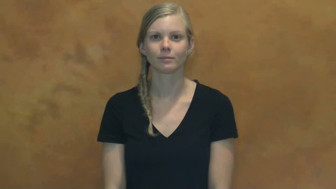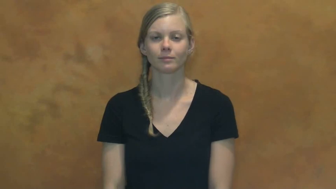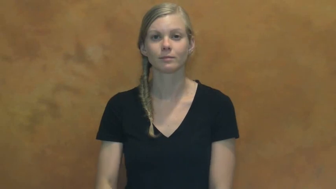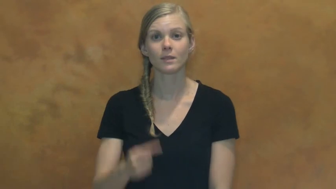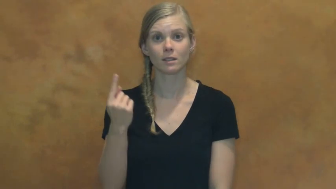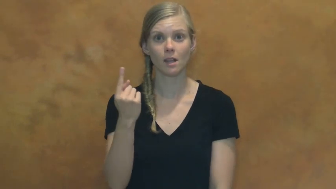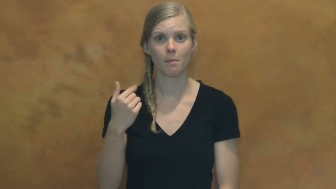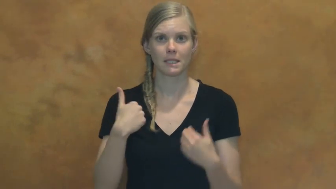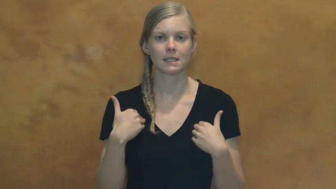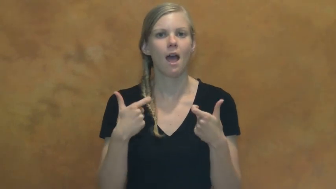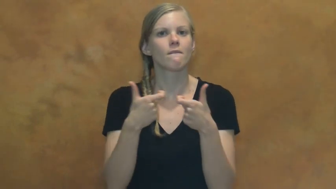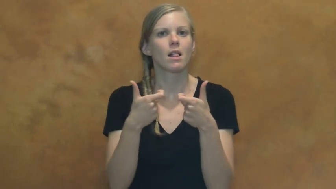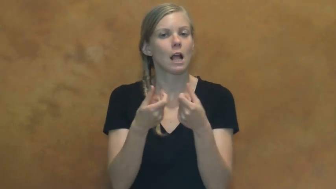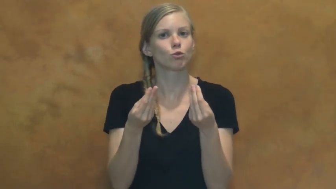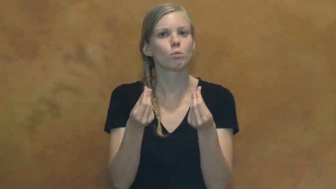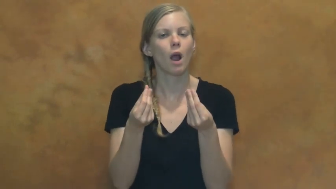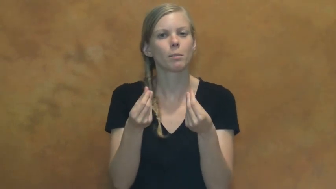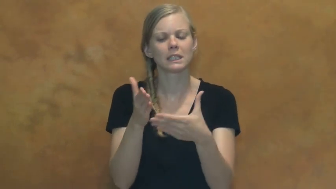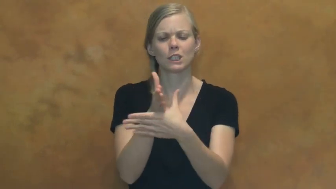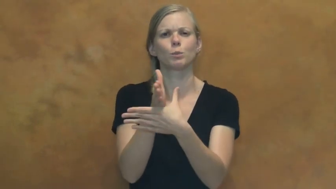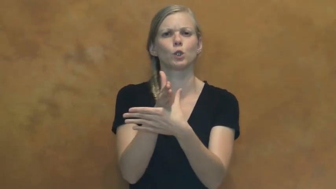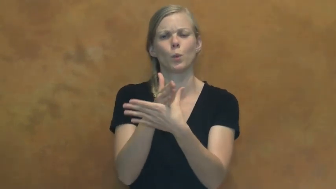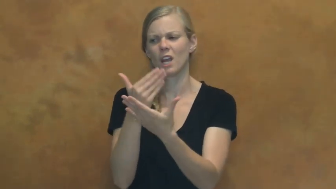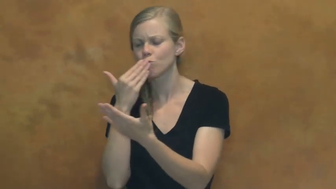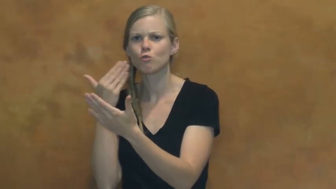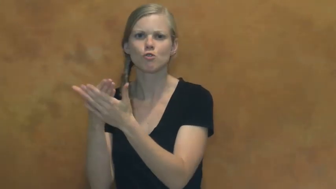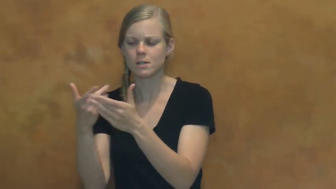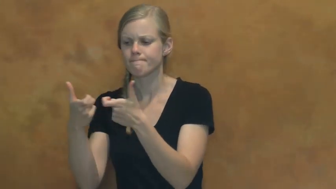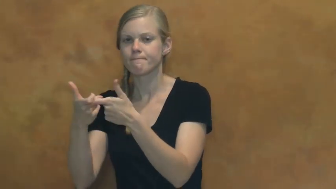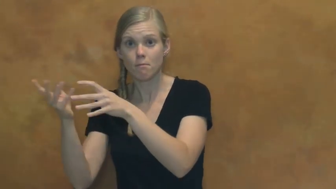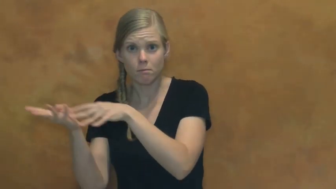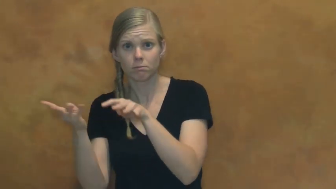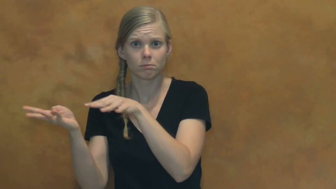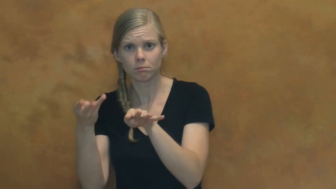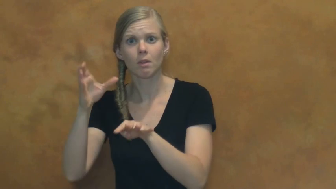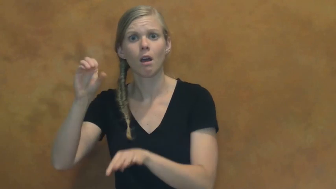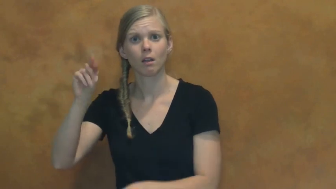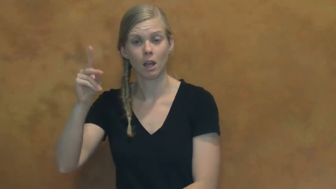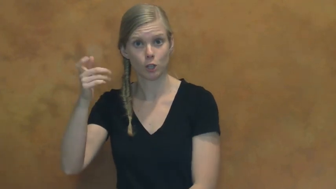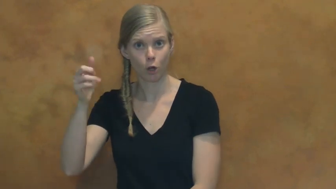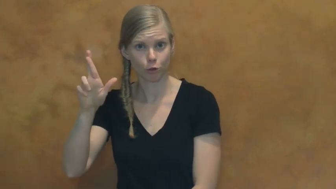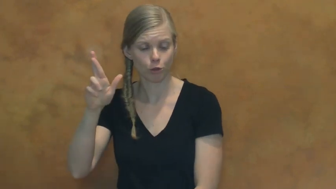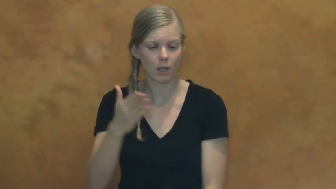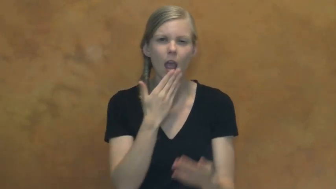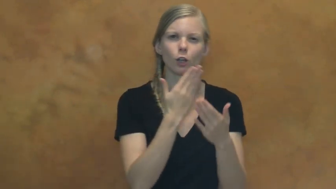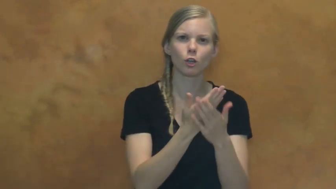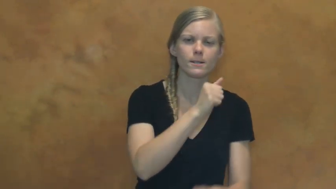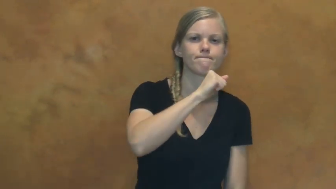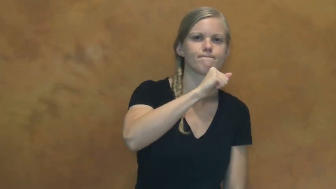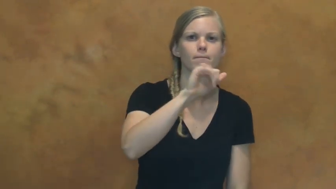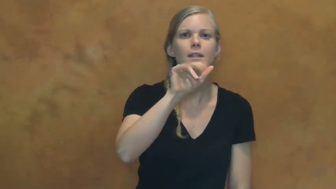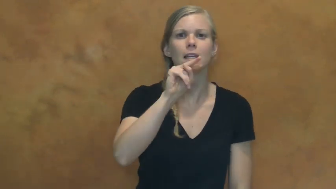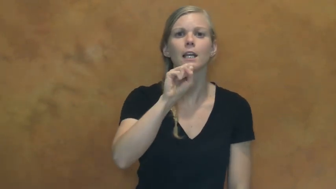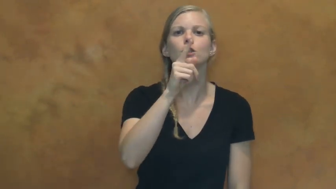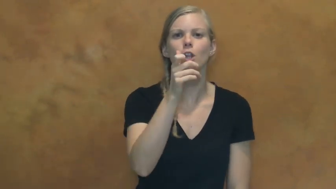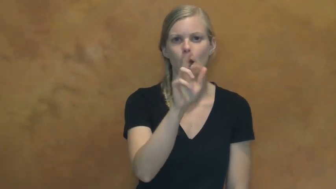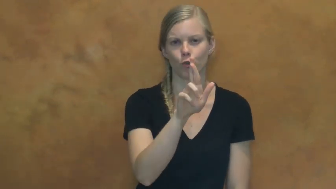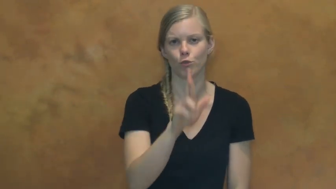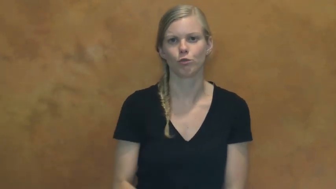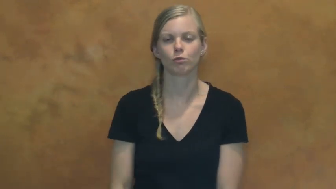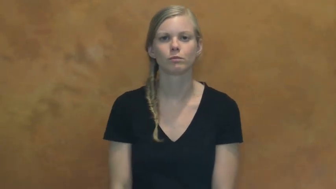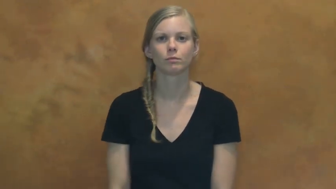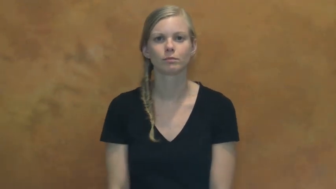semiconductor